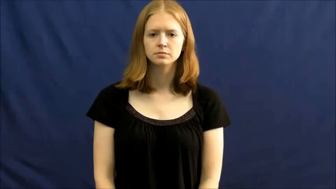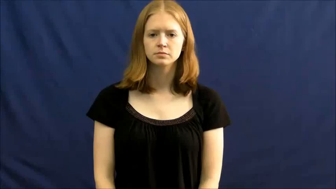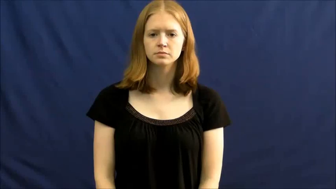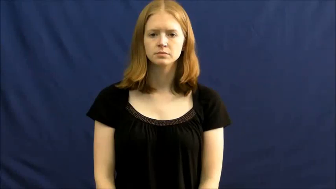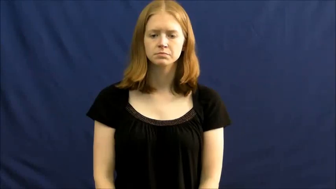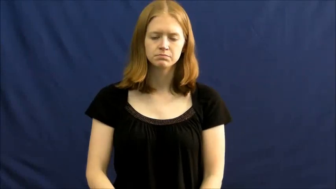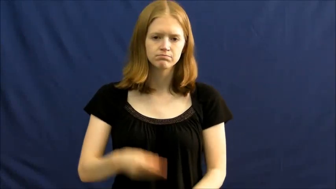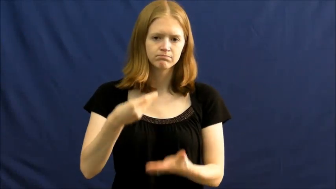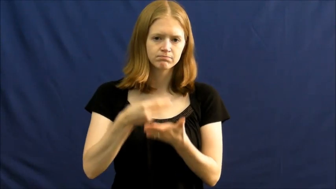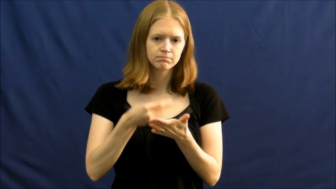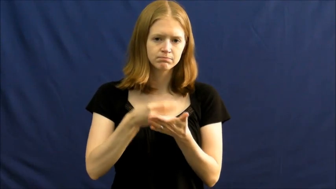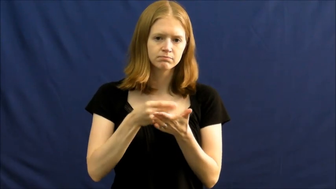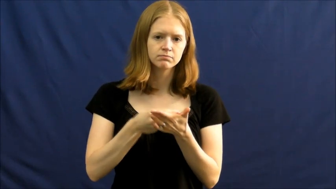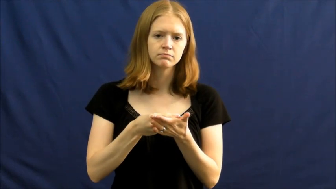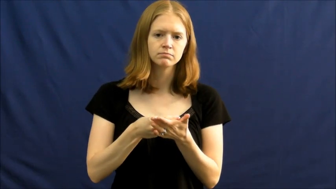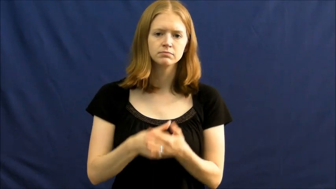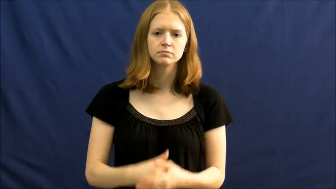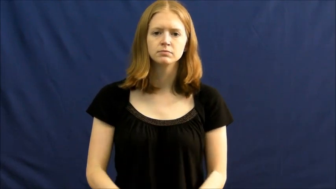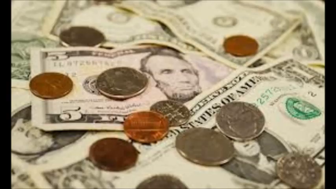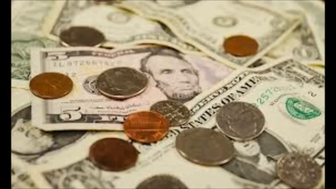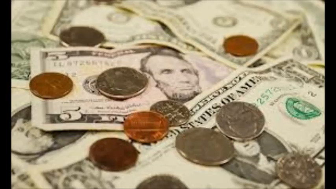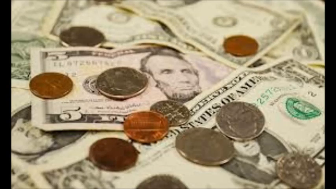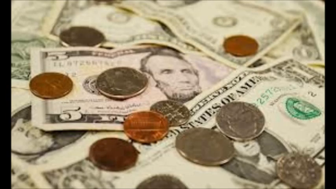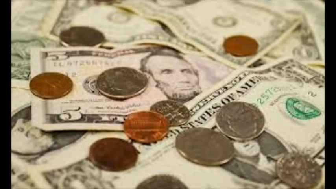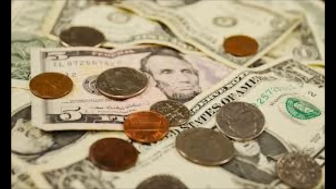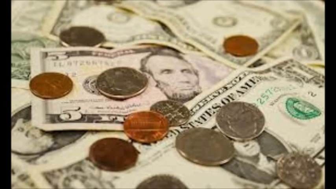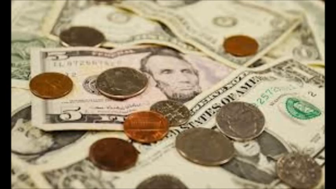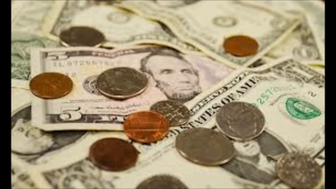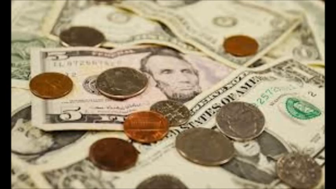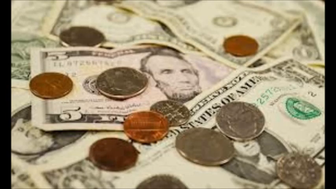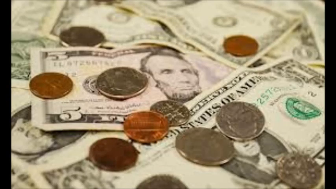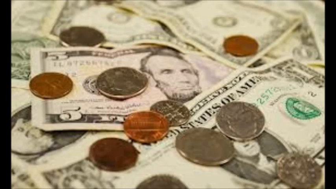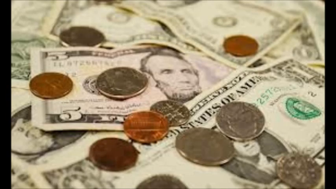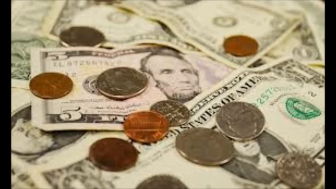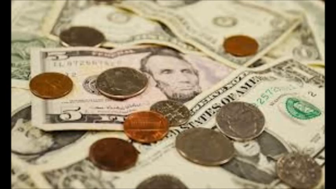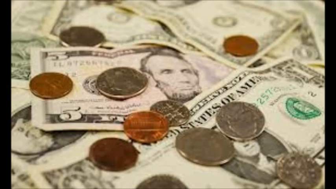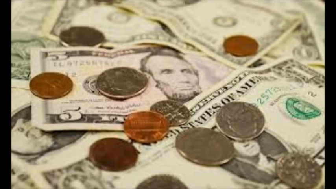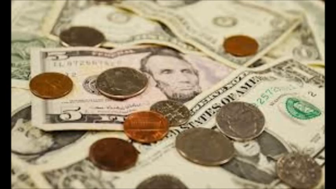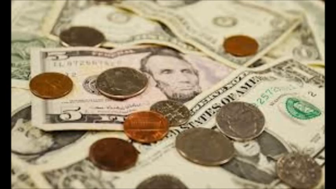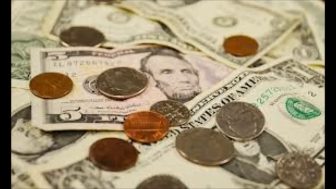currency,boodle,cash,funds,exchequer,lucre,moolah,pelf,skhekel,bread,finances